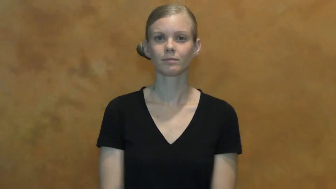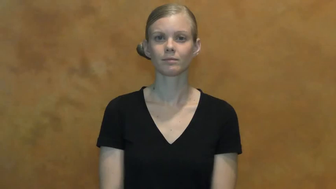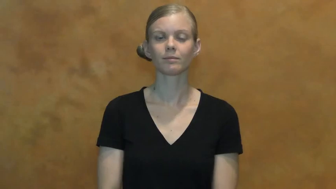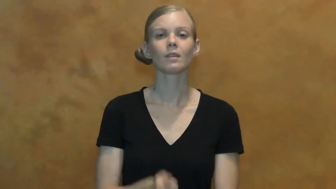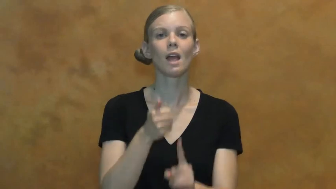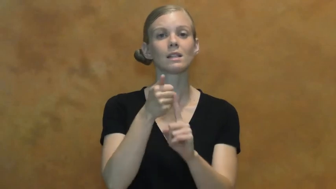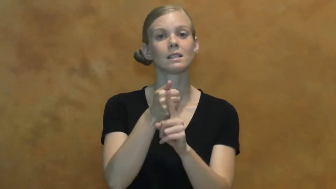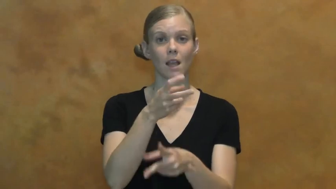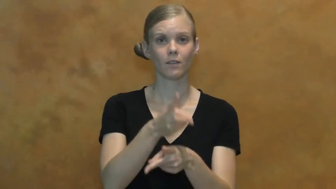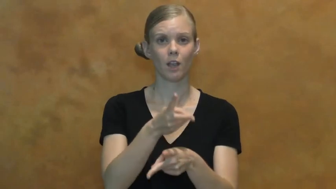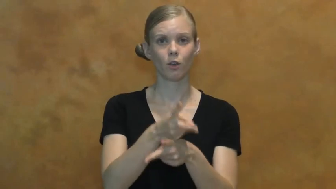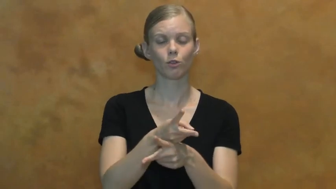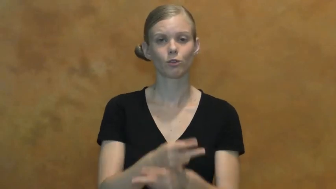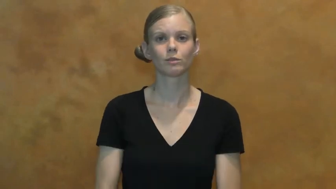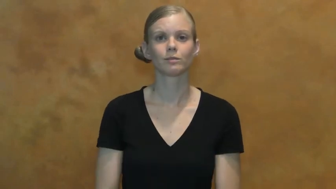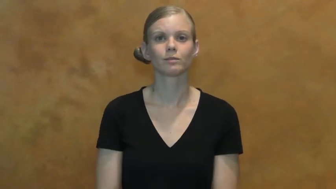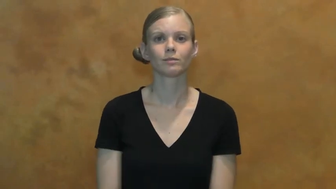self care